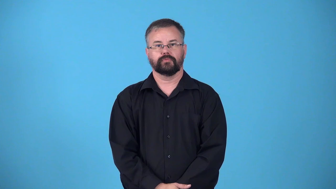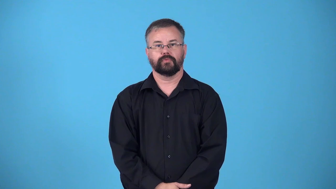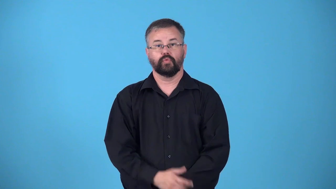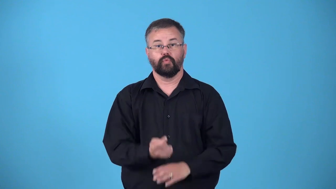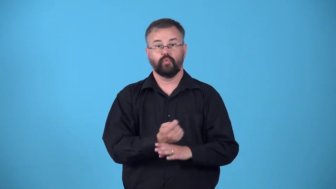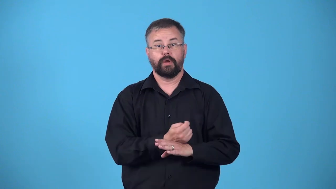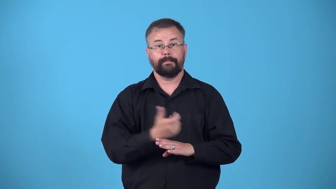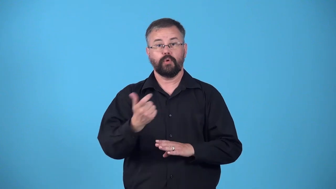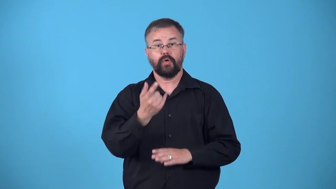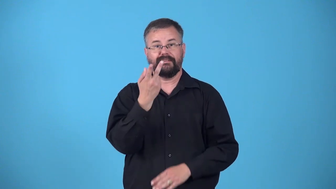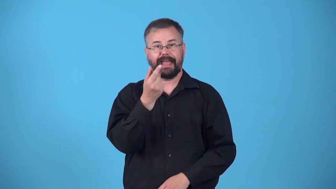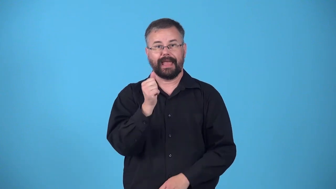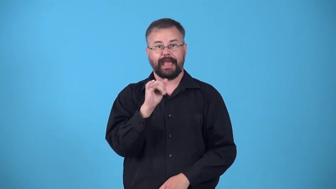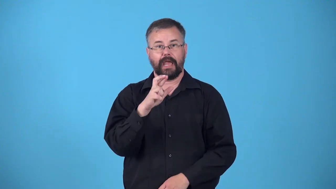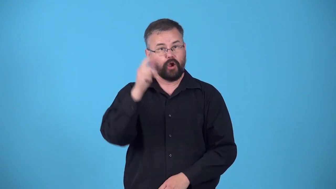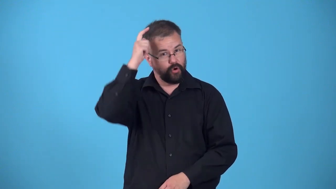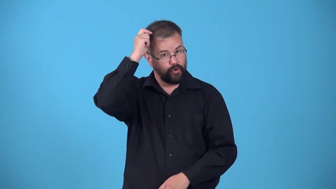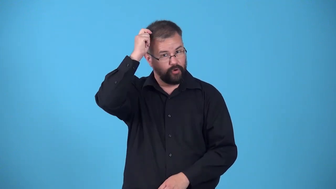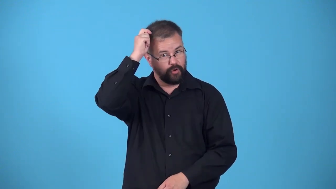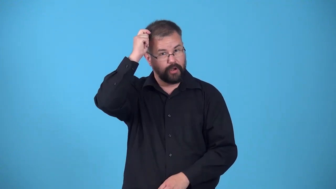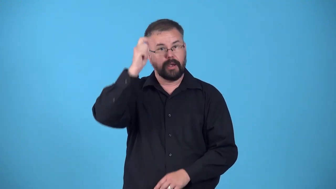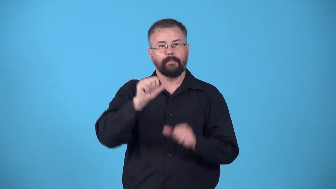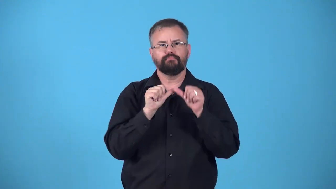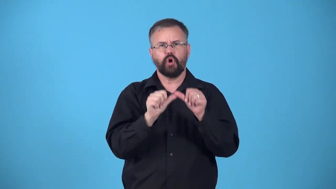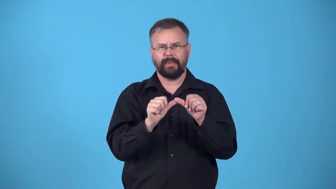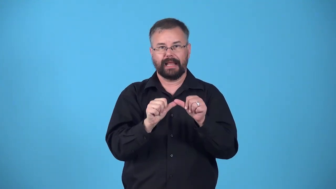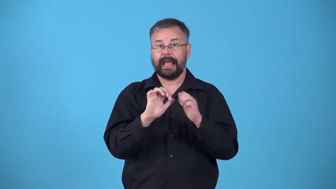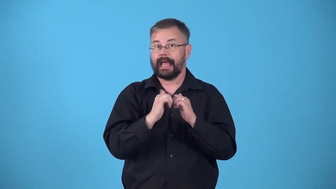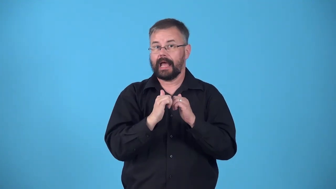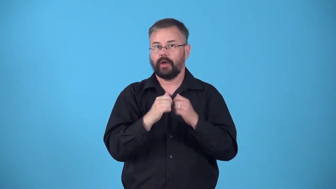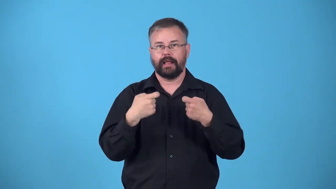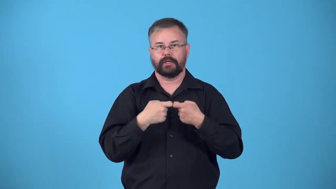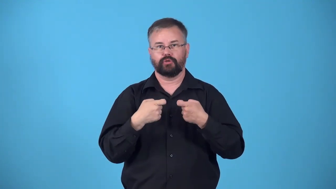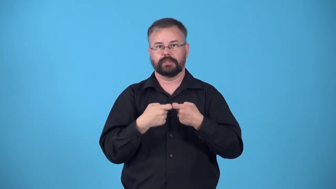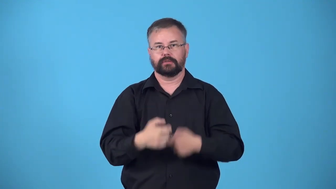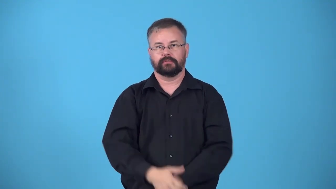electrolysis